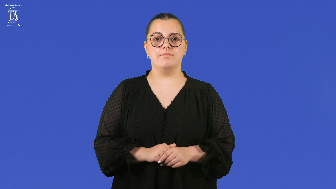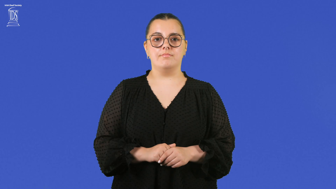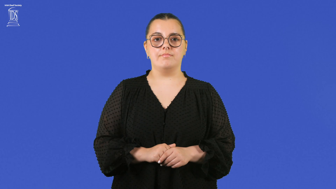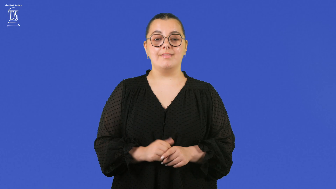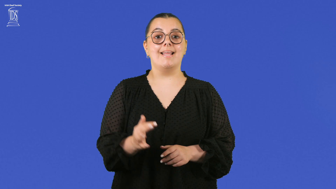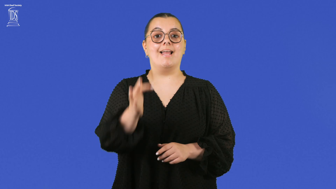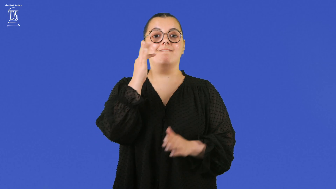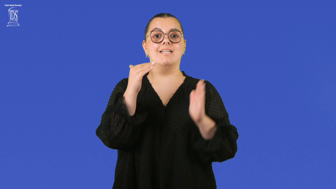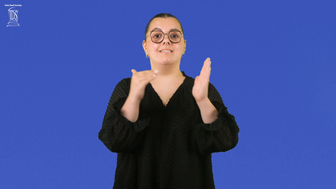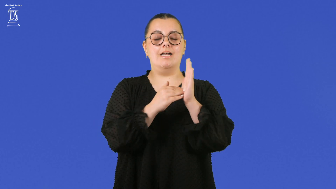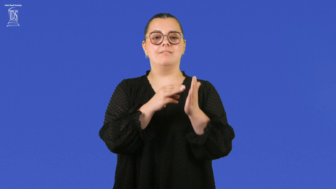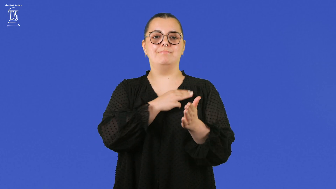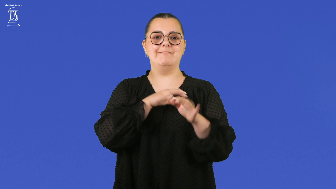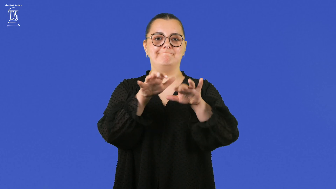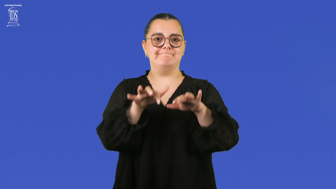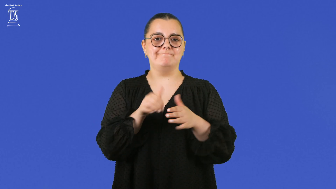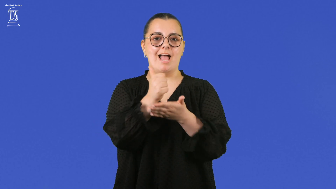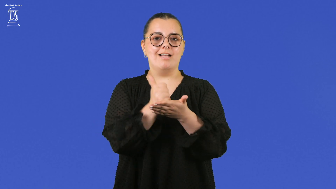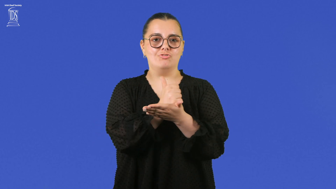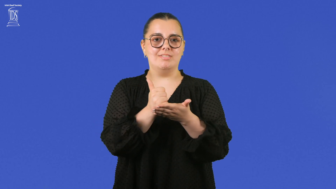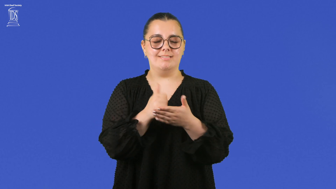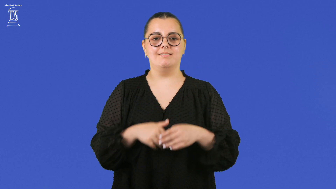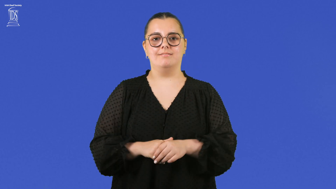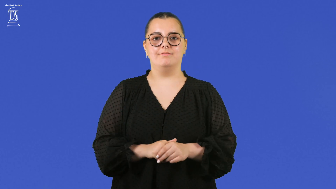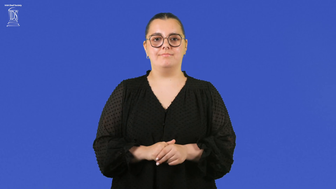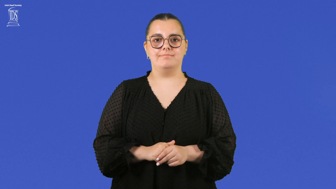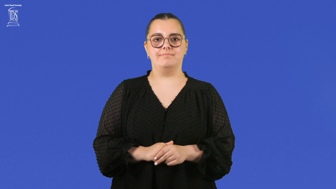If yes, please provide the address.